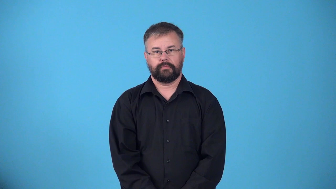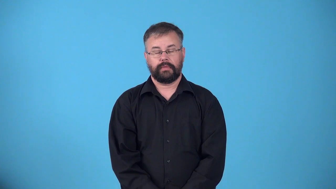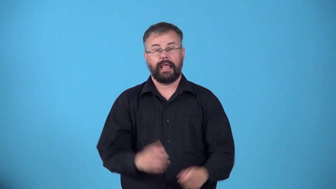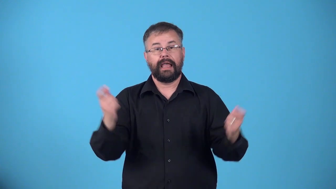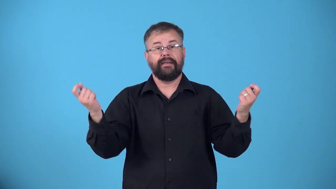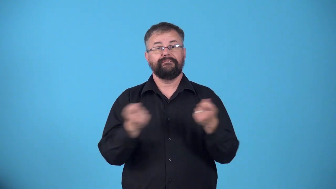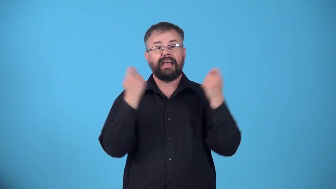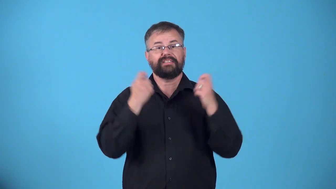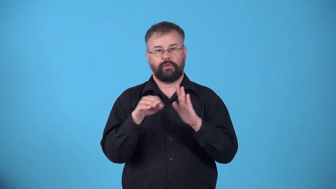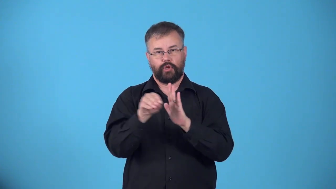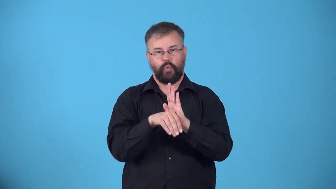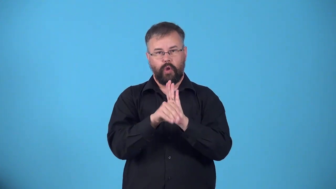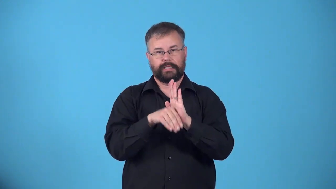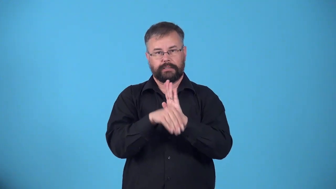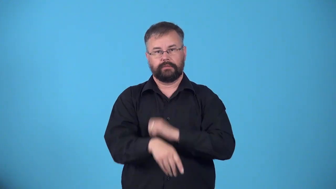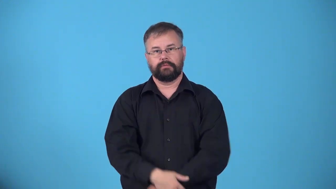mardi gras